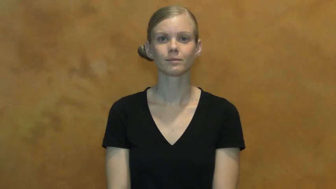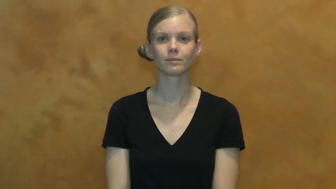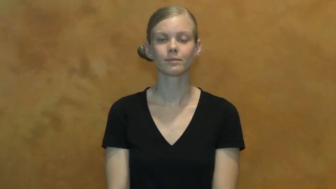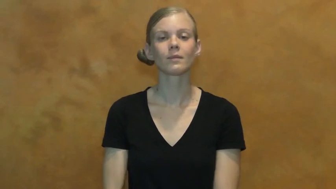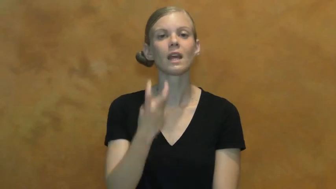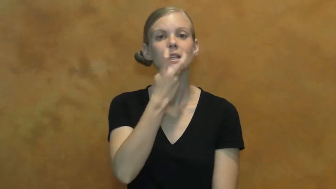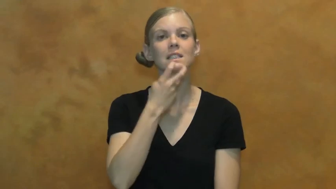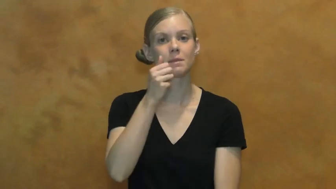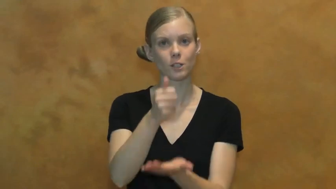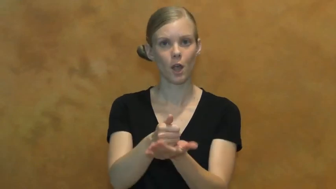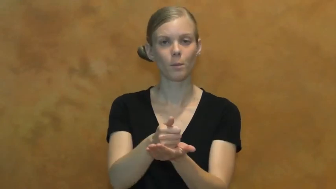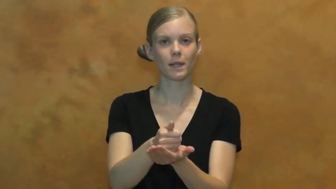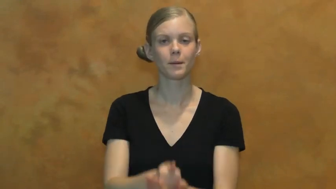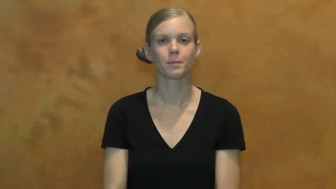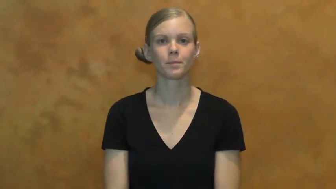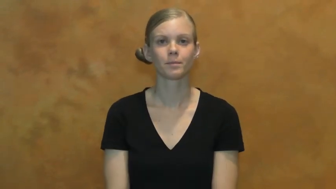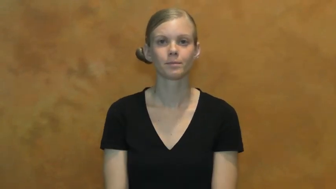speech therapy